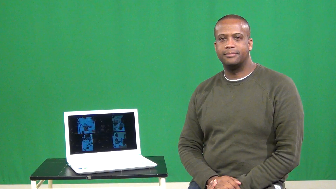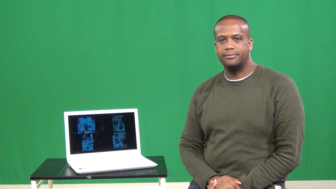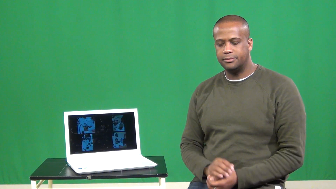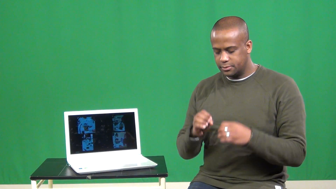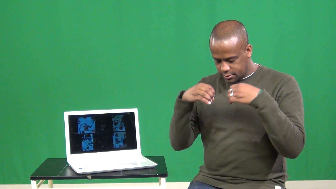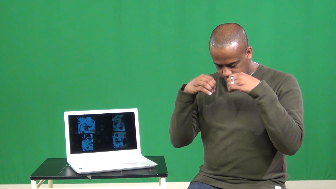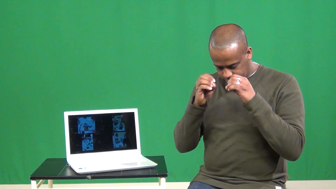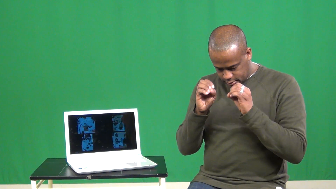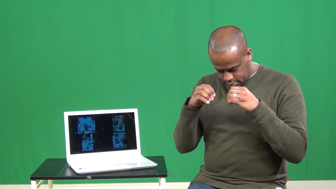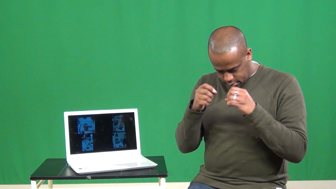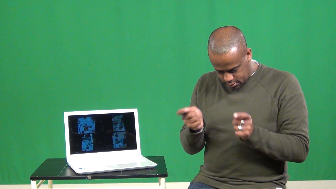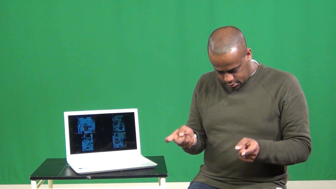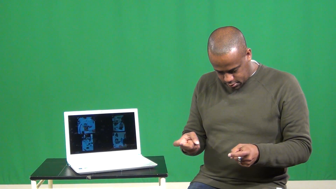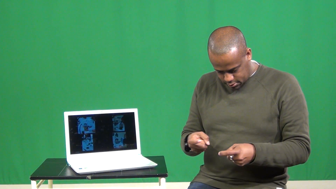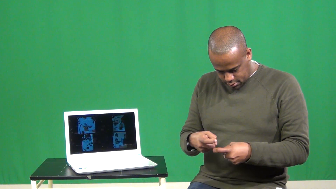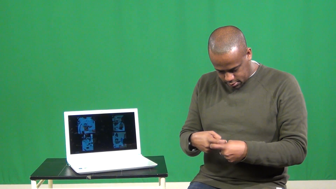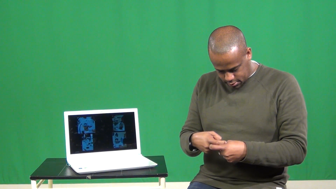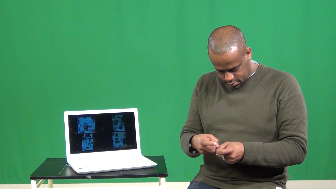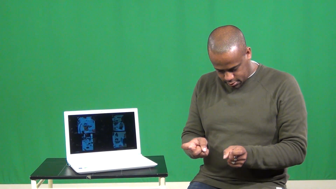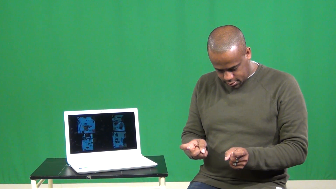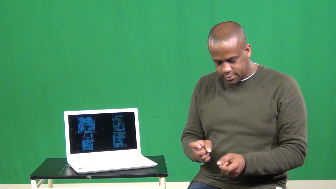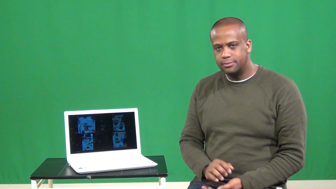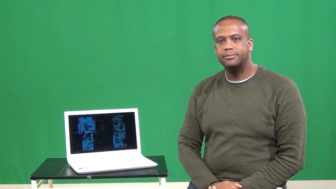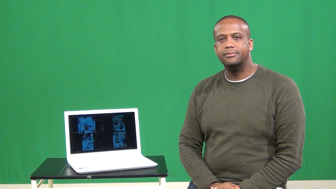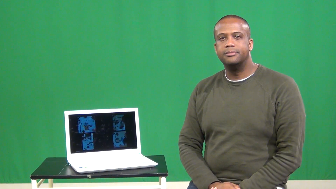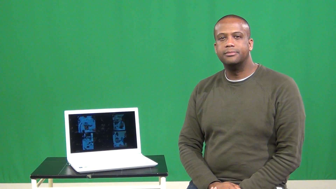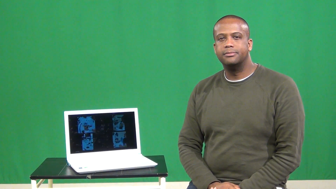microscope